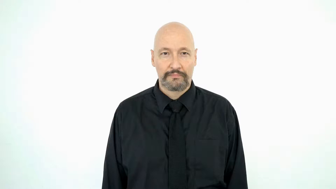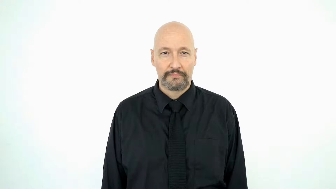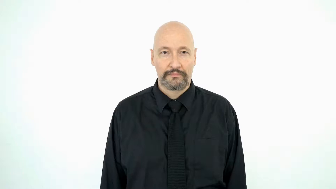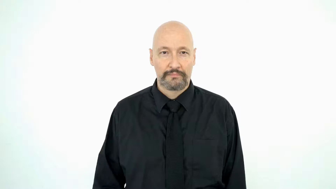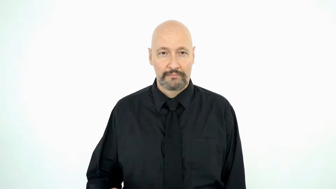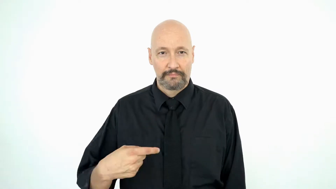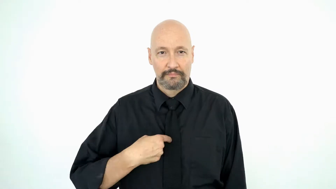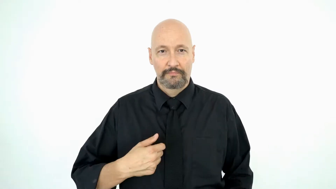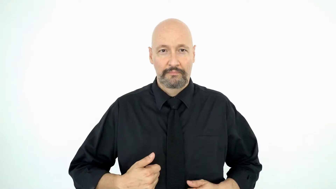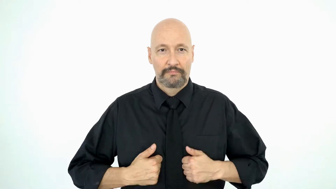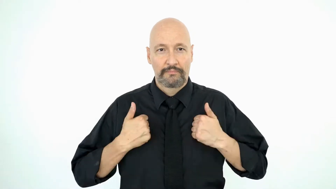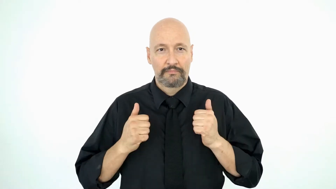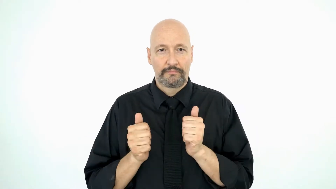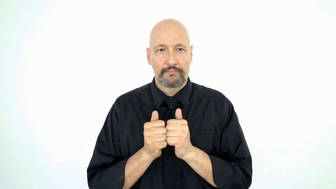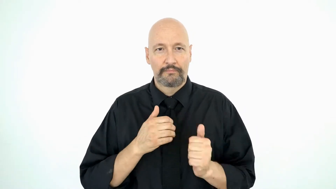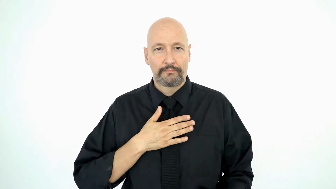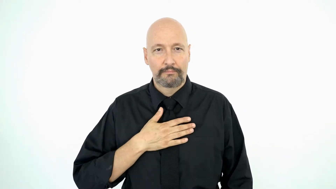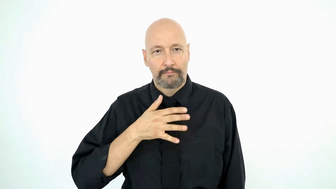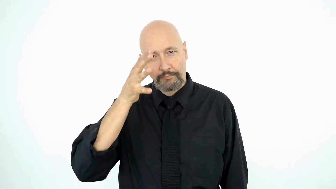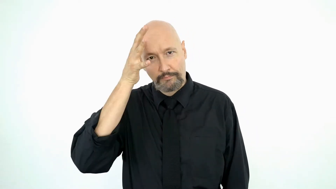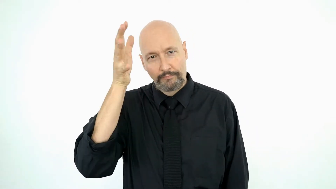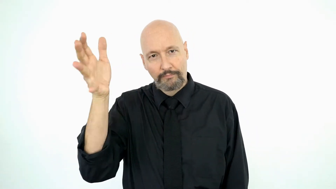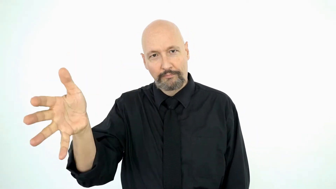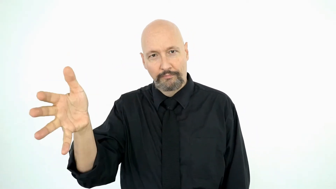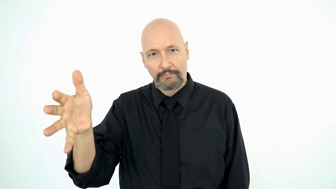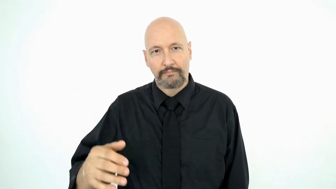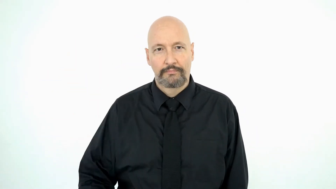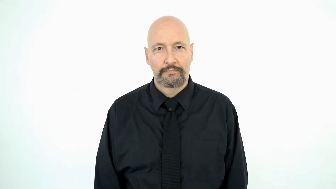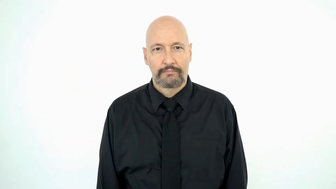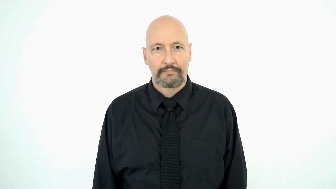I LIVE WITH MY GRANDPA.